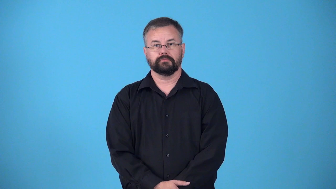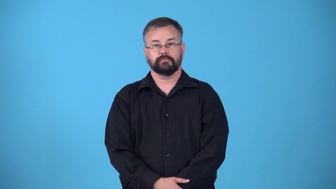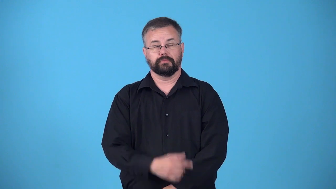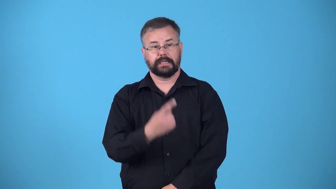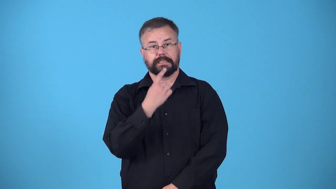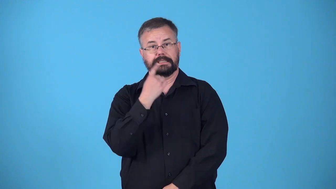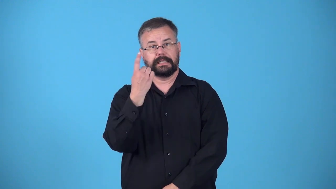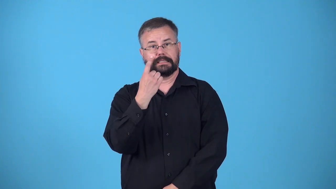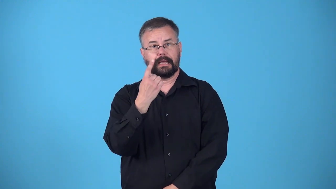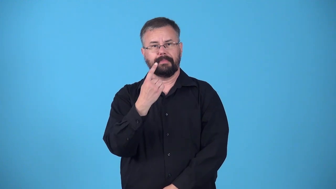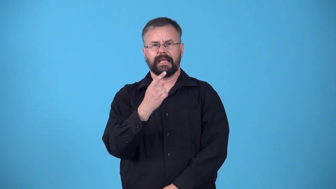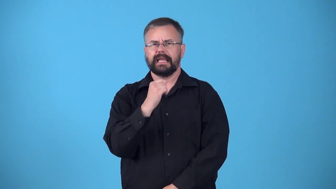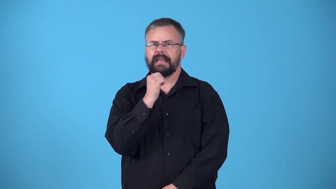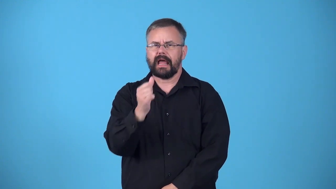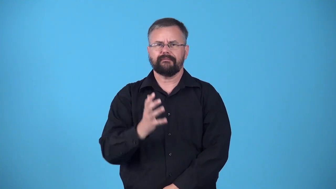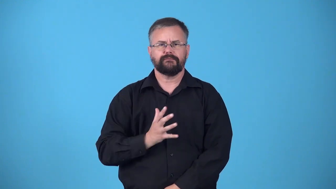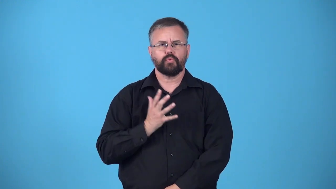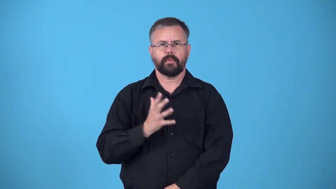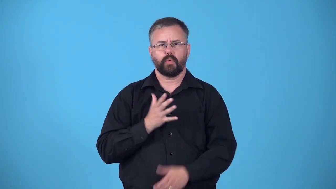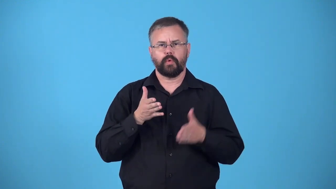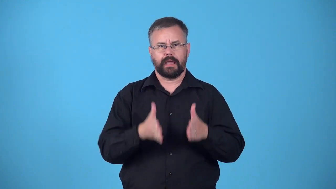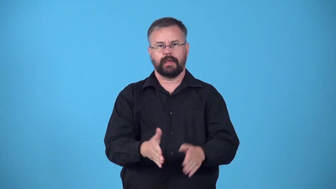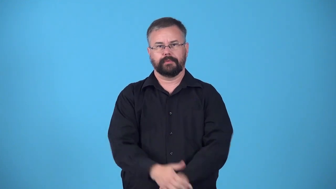drop-say